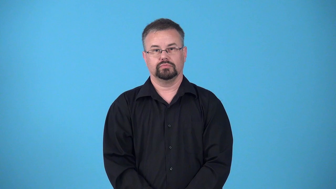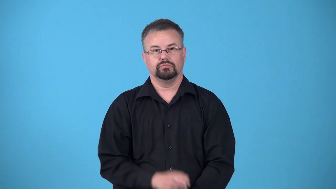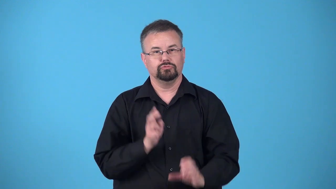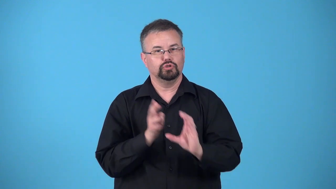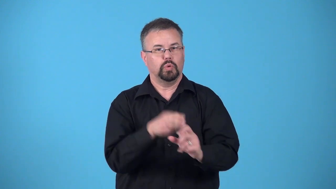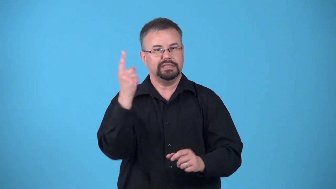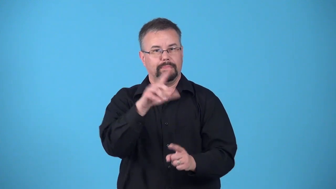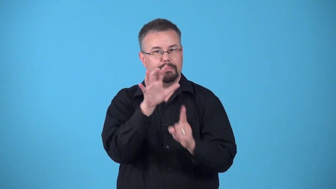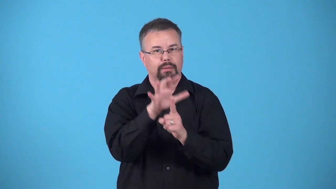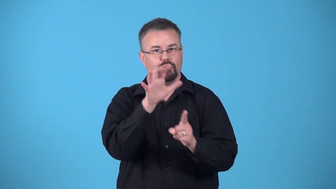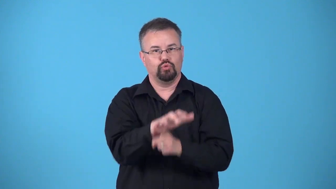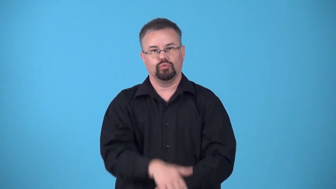jump on the bandwagon